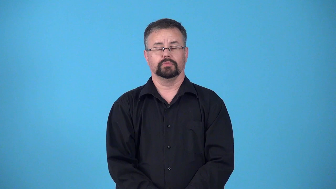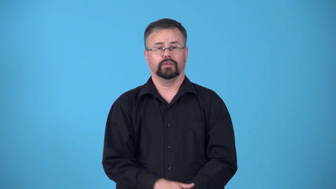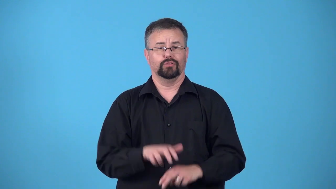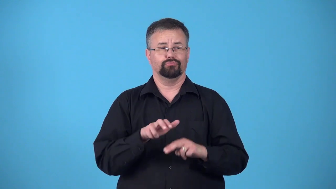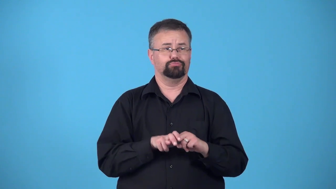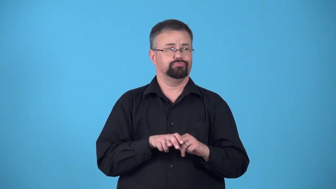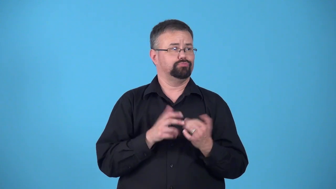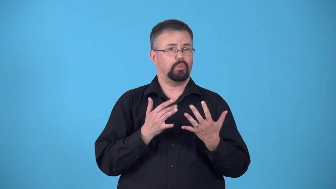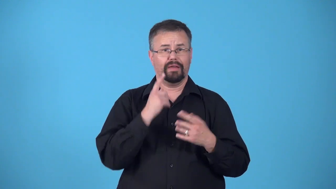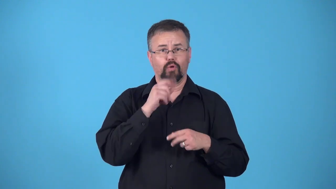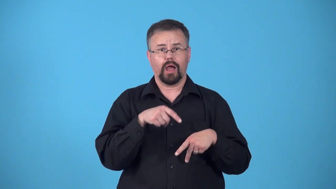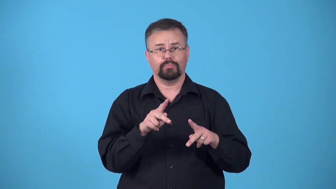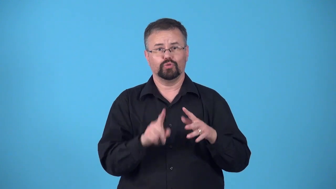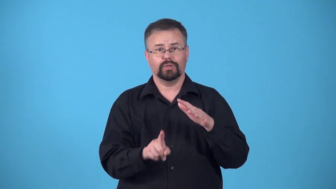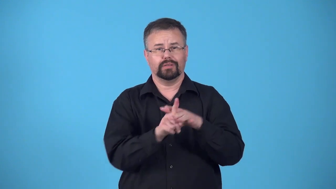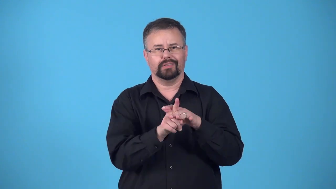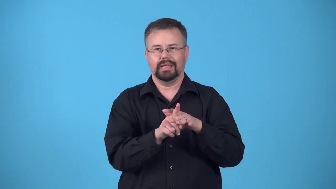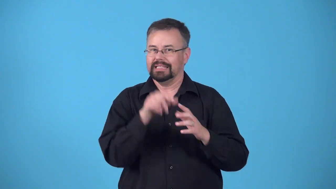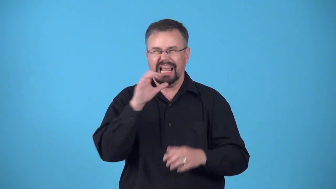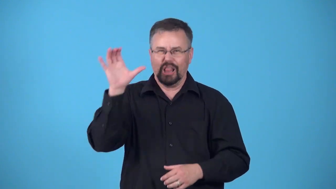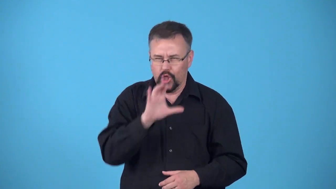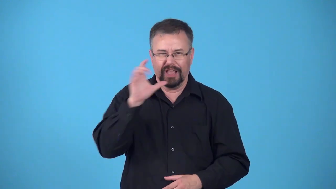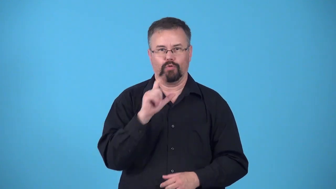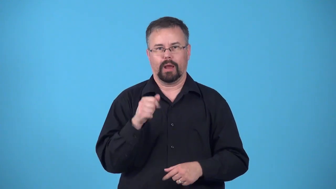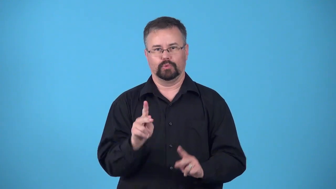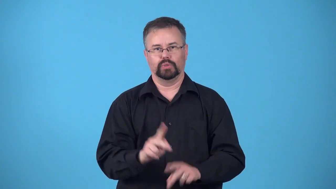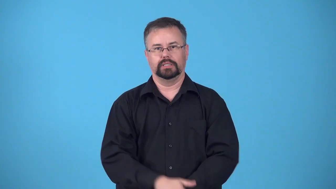waiting for your ship to come in